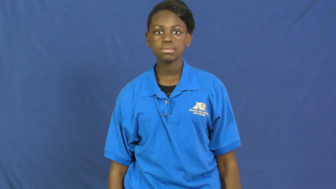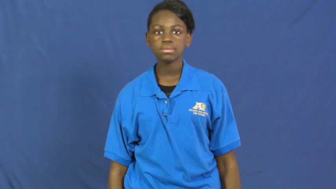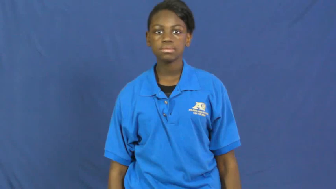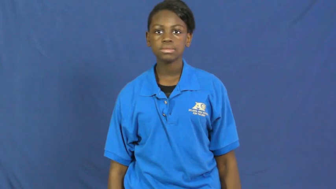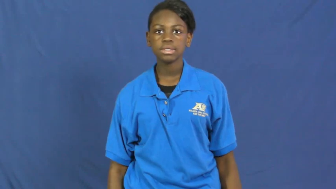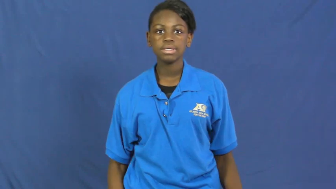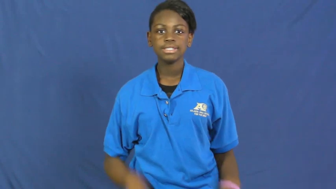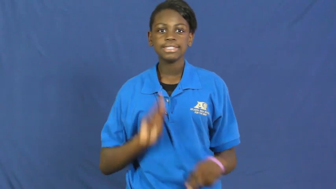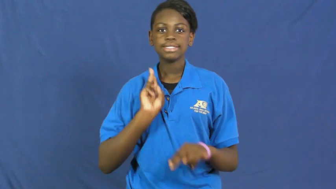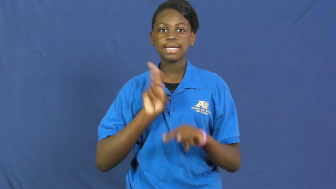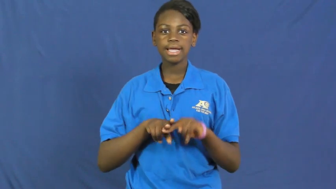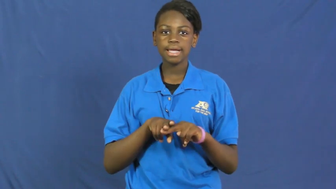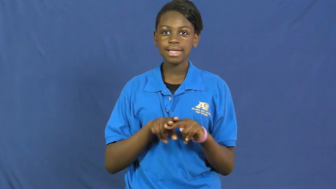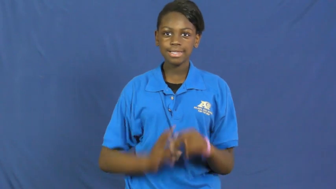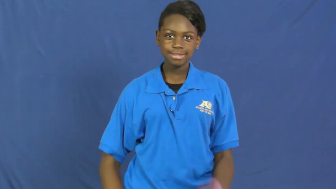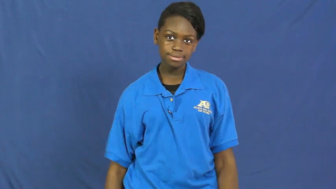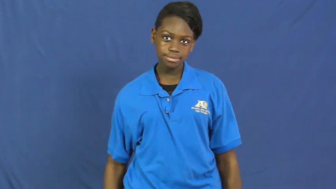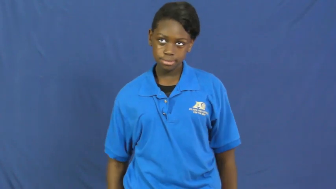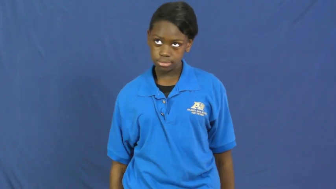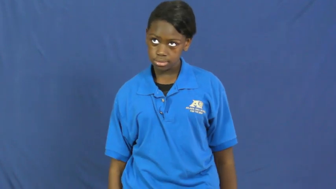seat